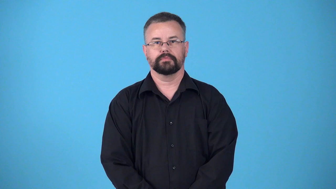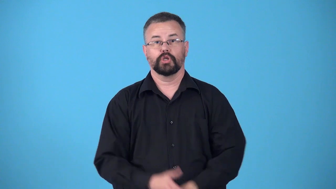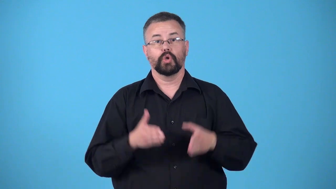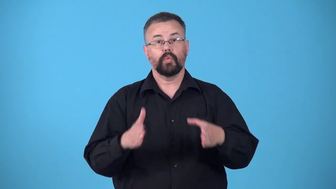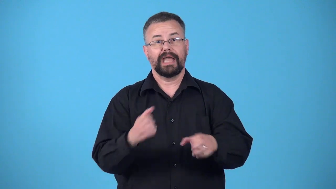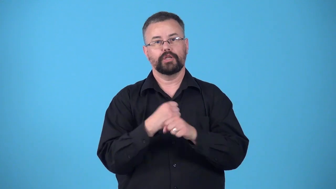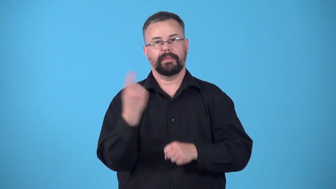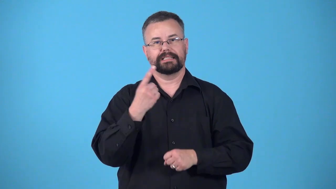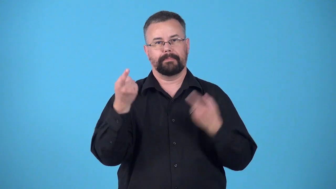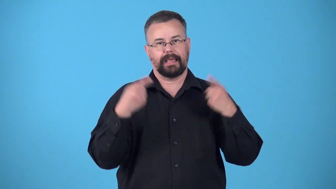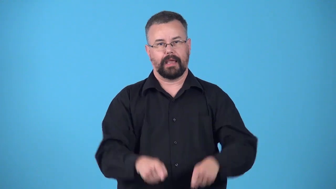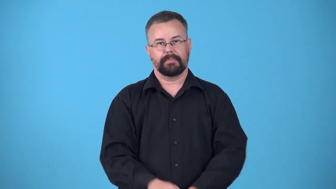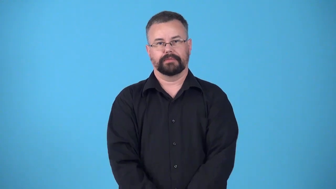device-way of making something happen